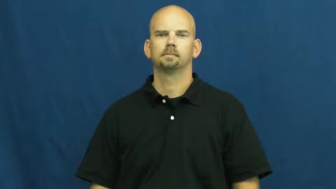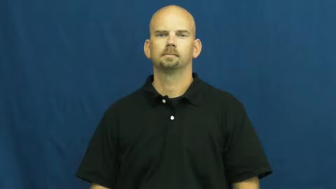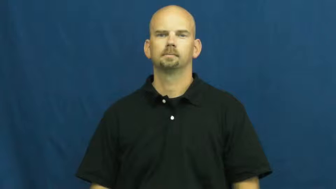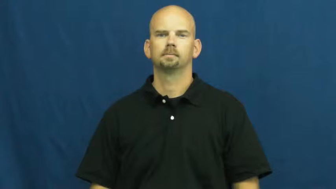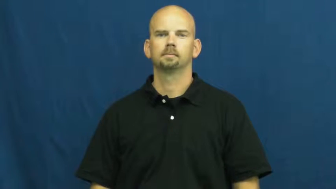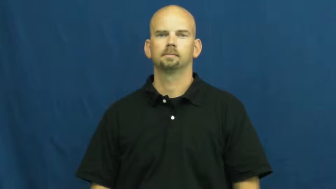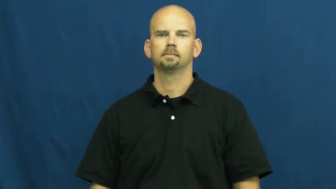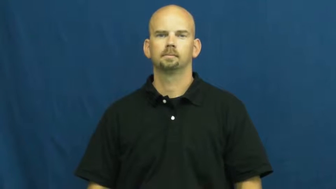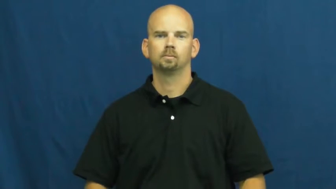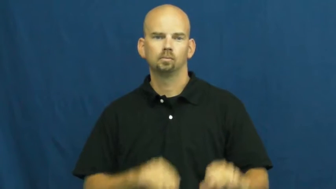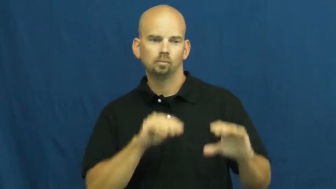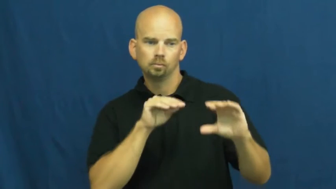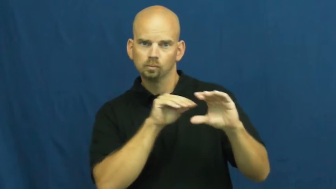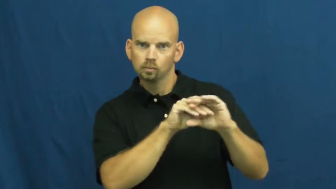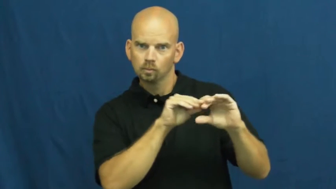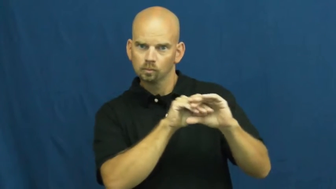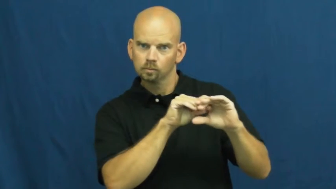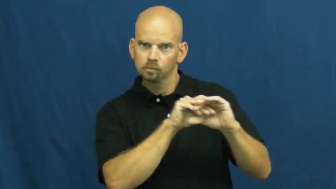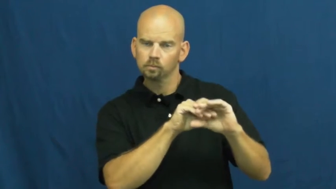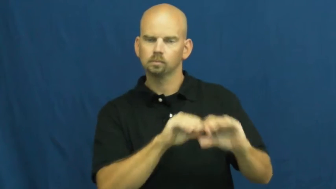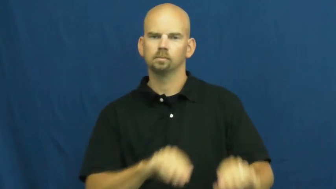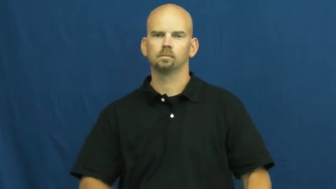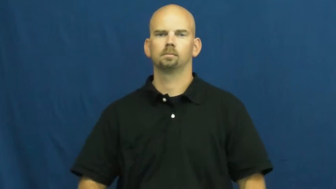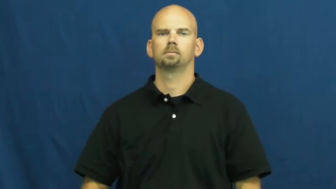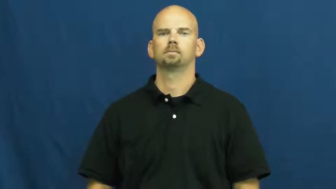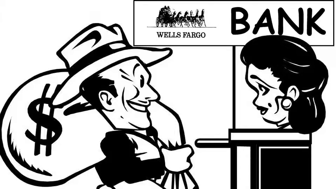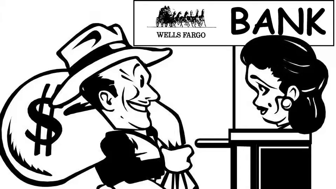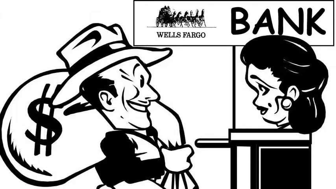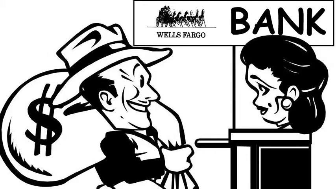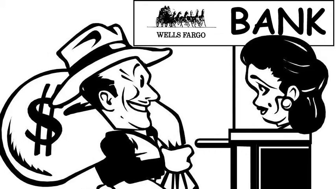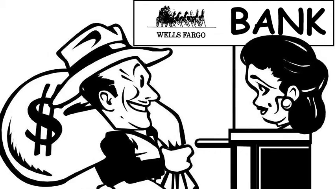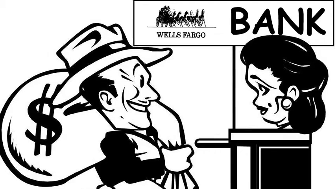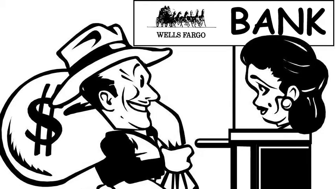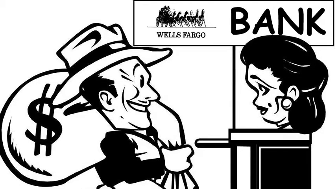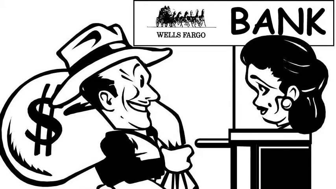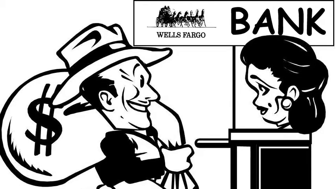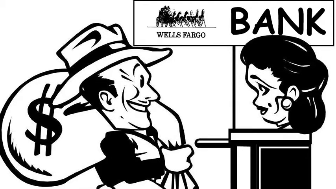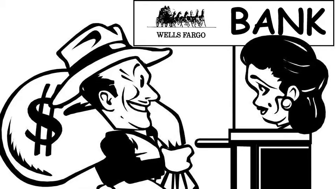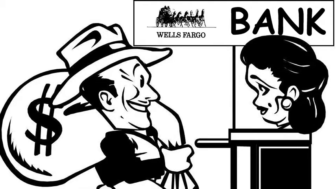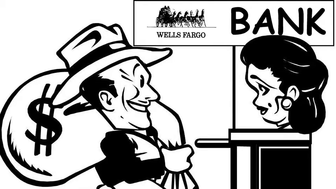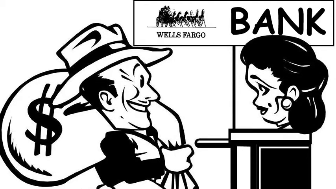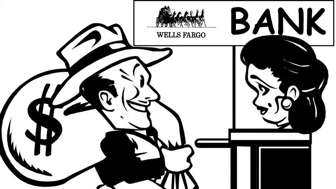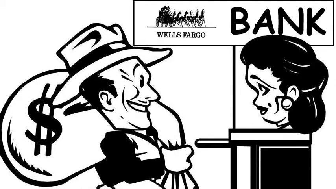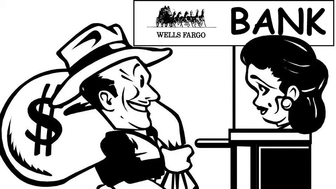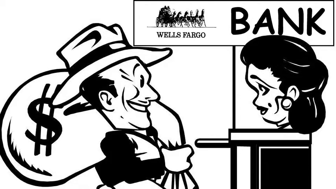deposit-bank